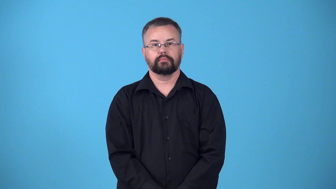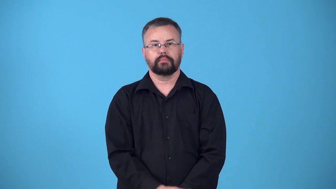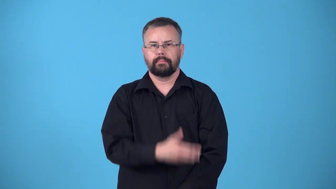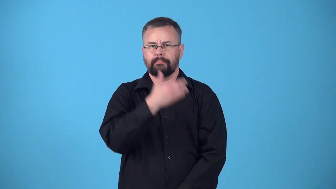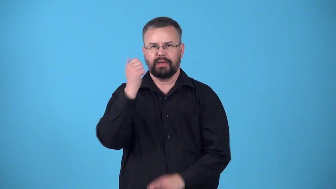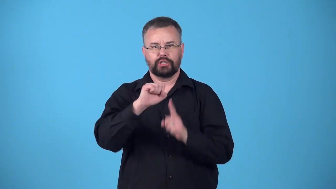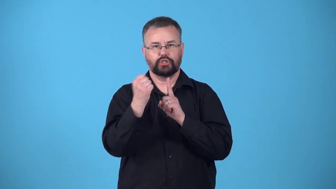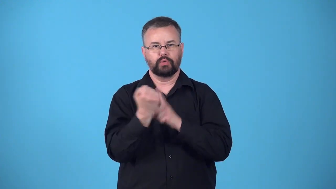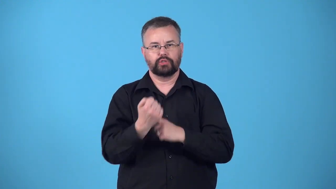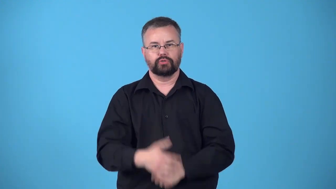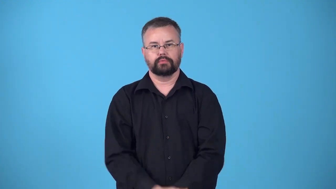greener pastures